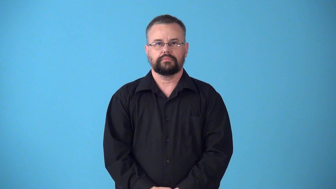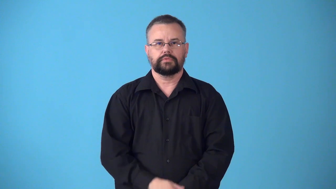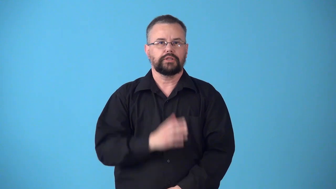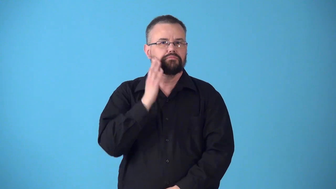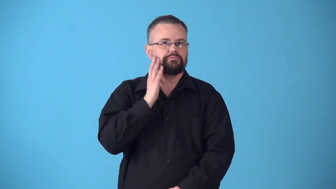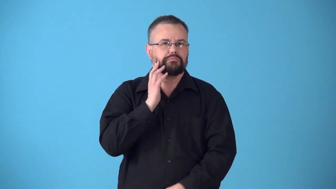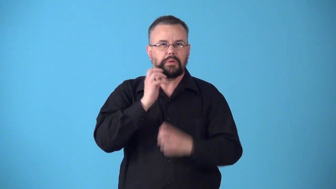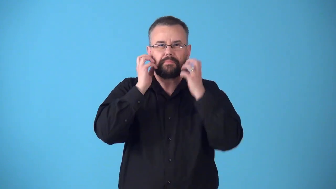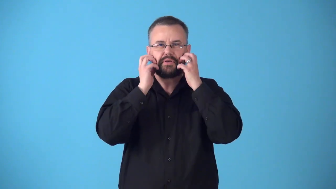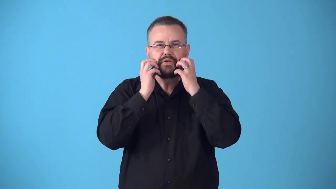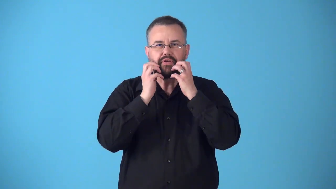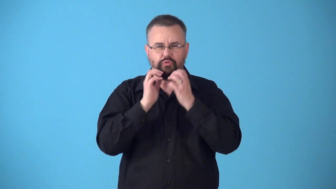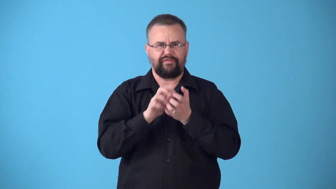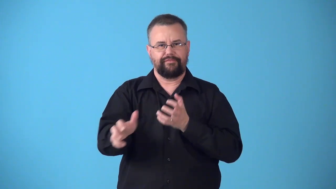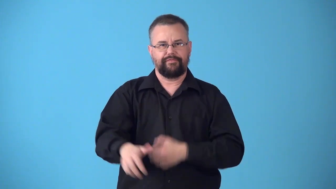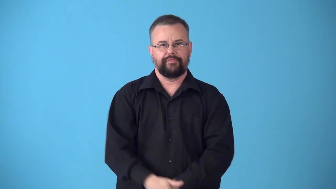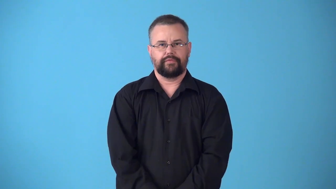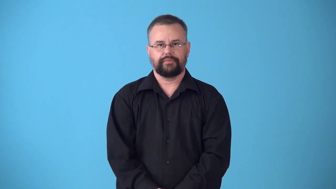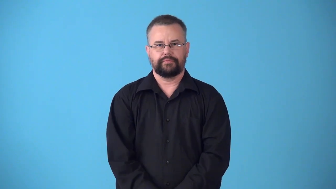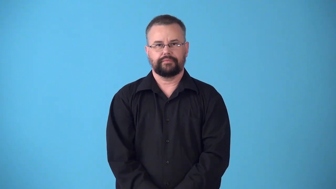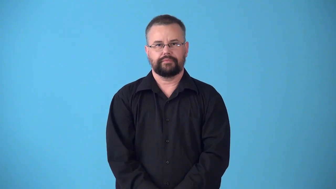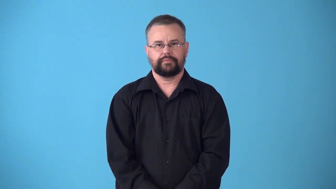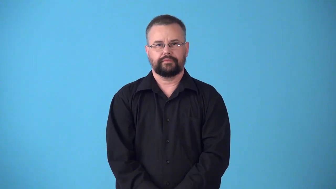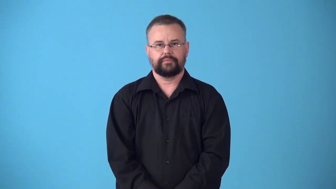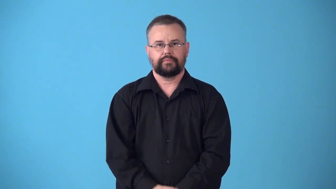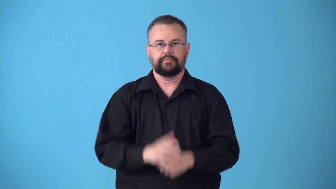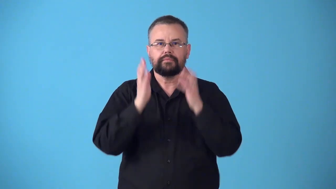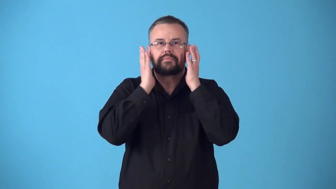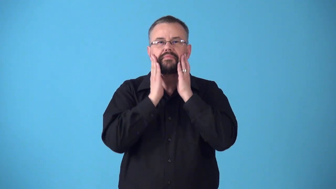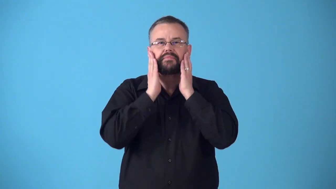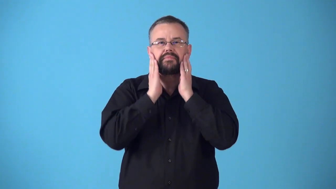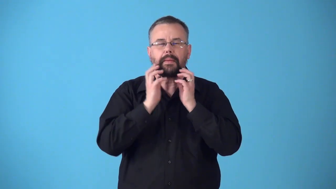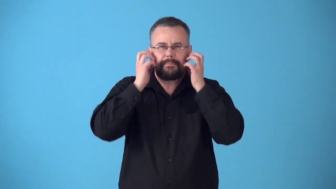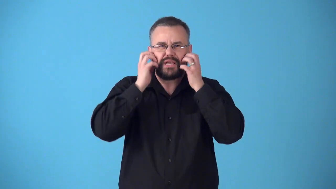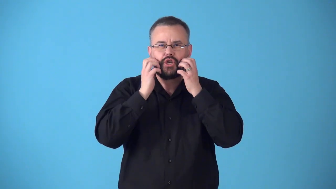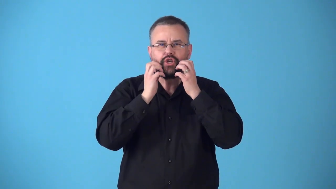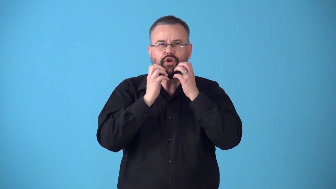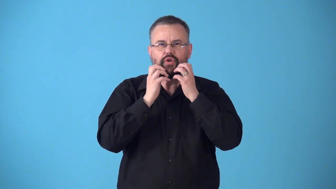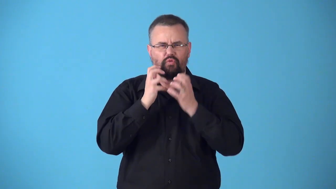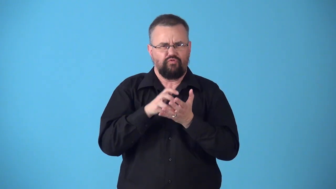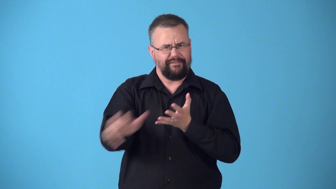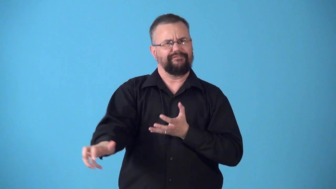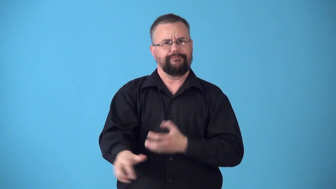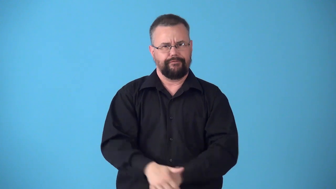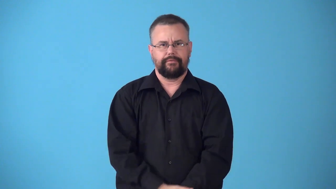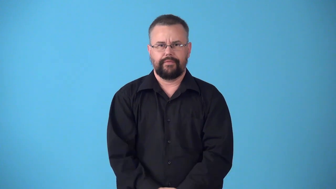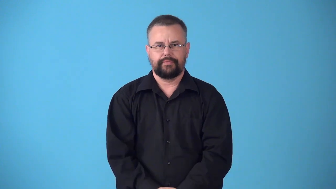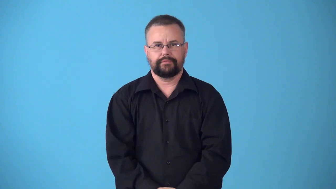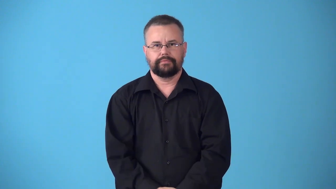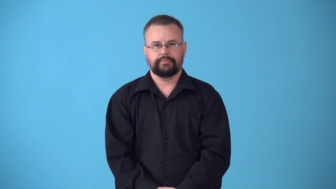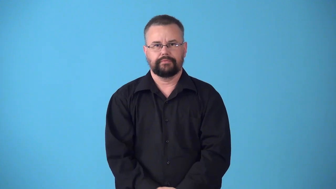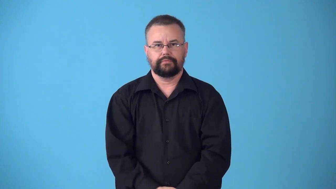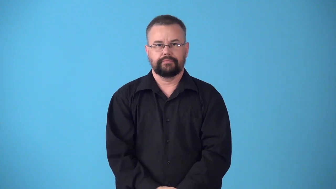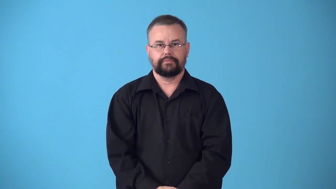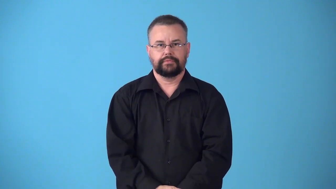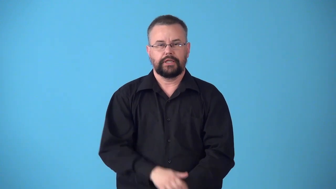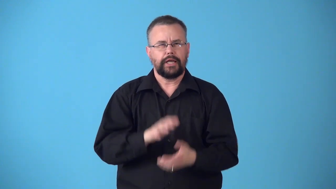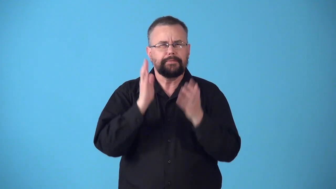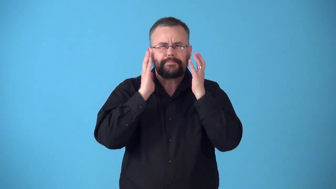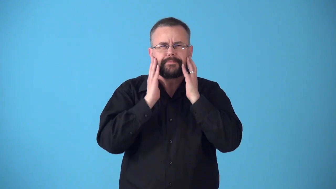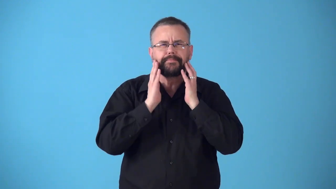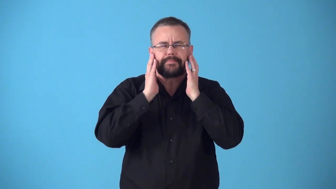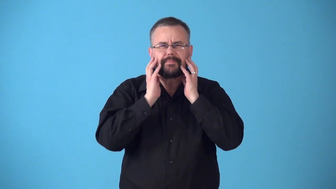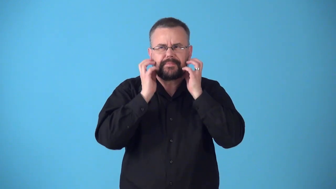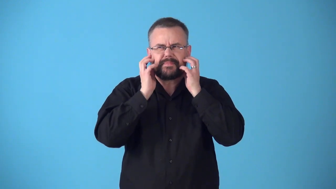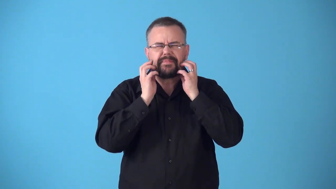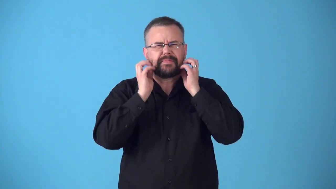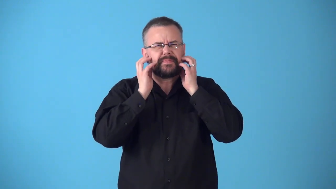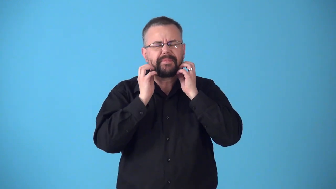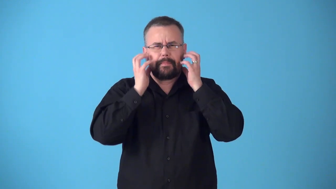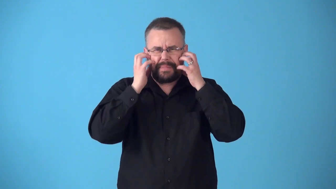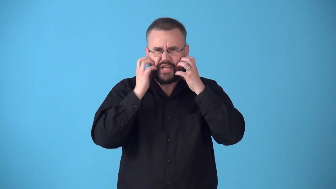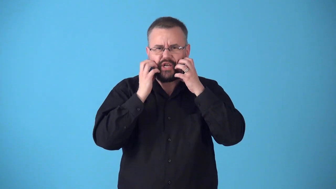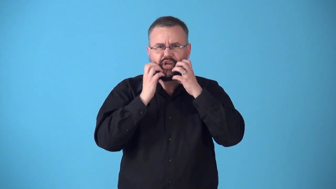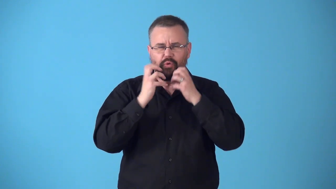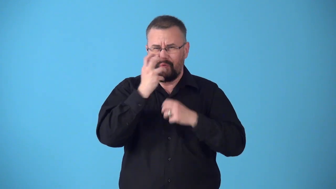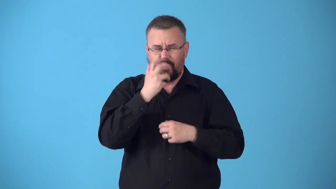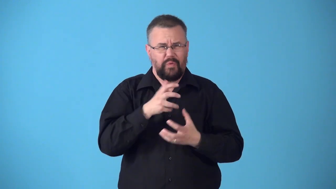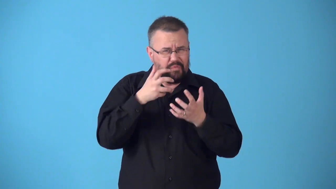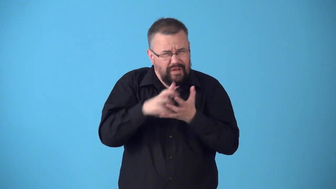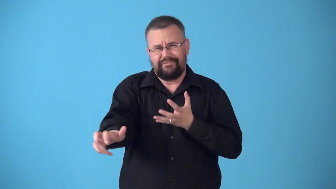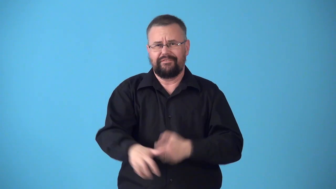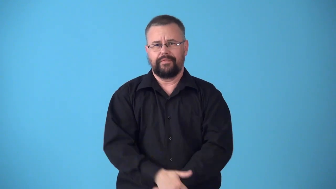stubble on beard rough, rougher, really rough